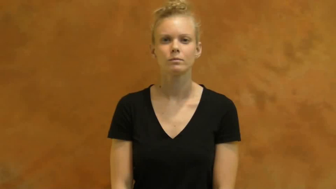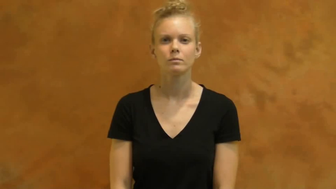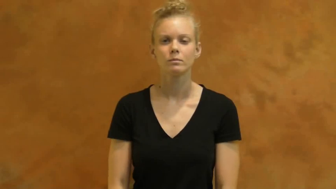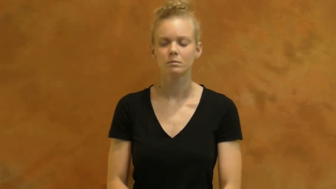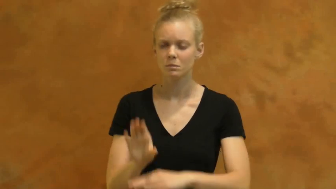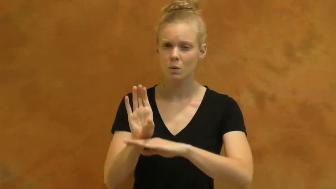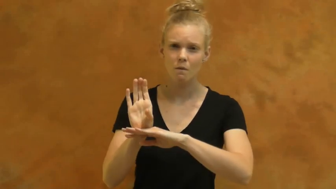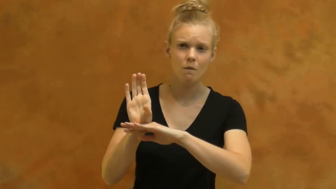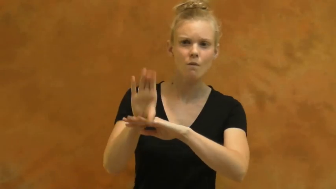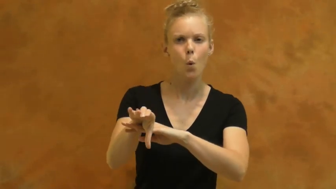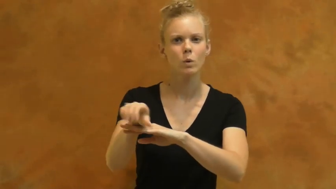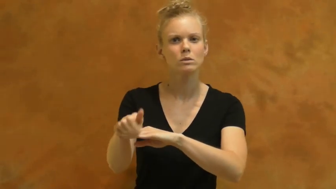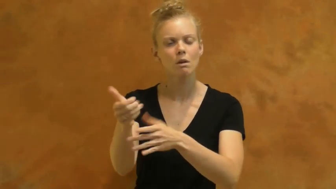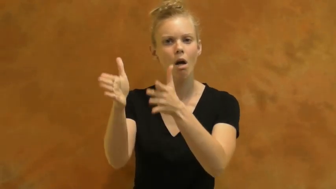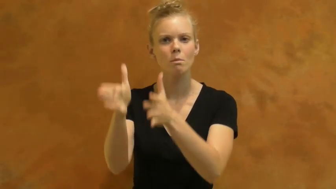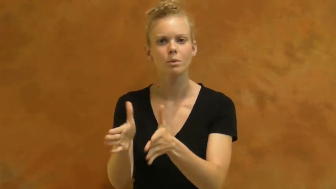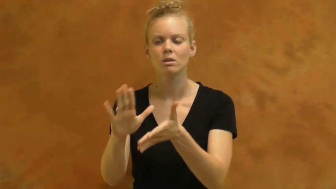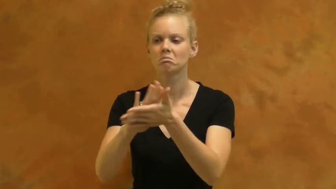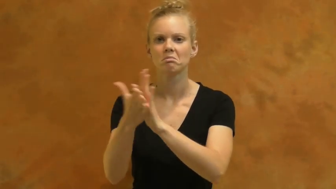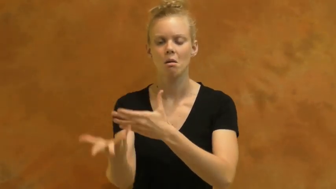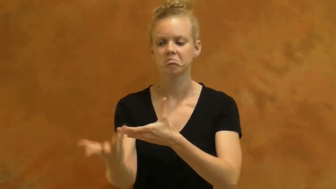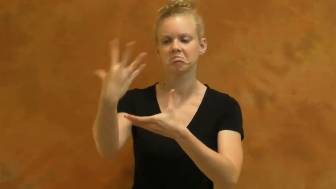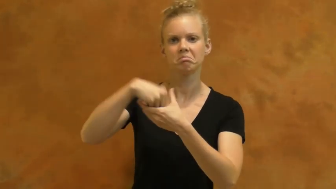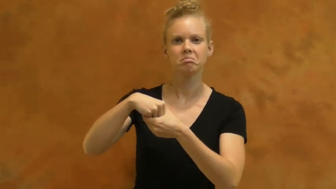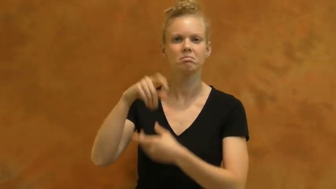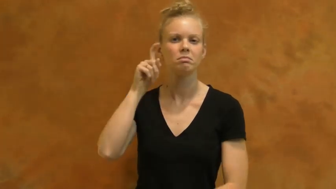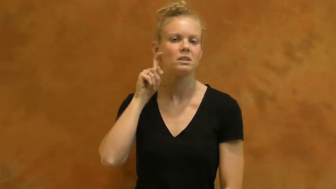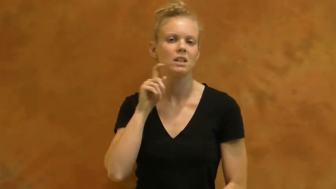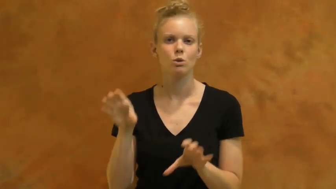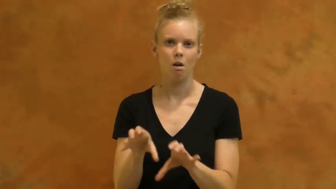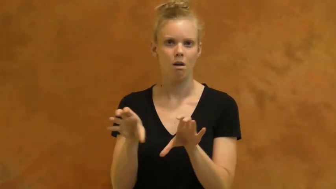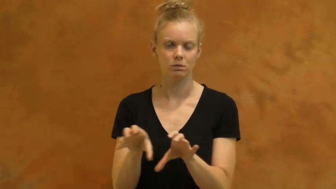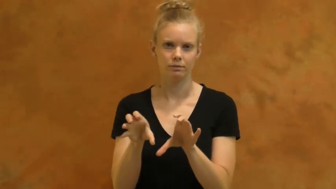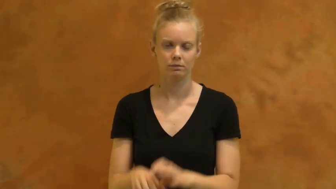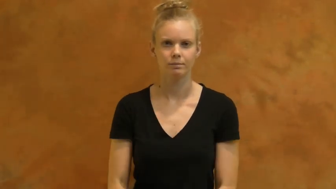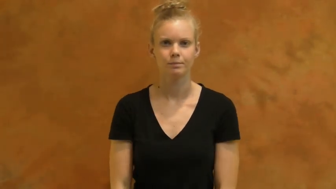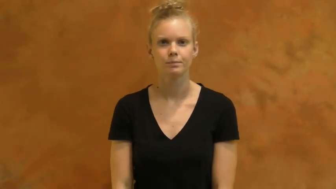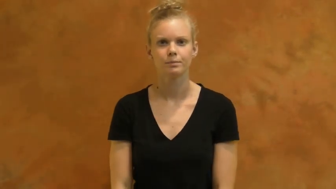sex abuse